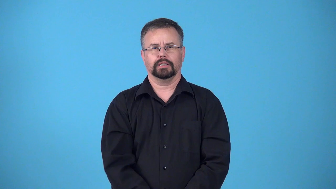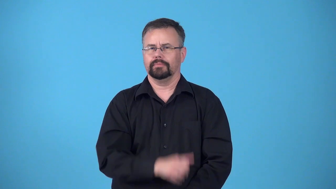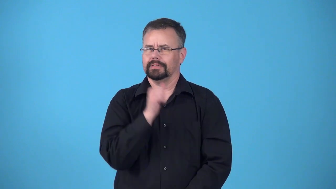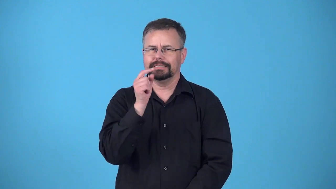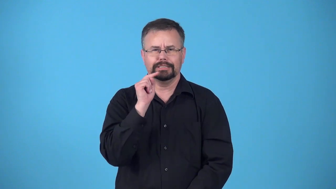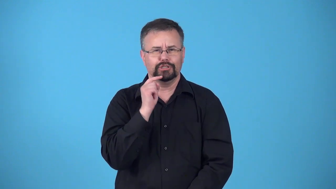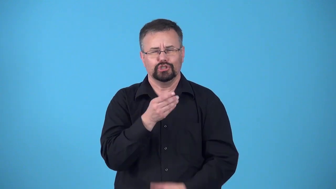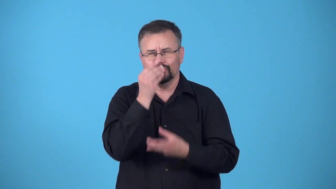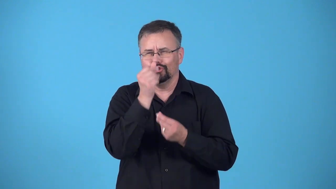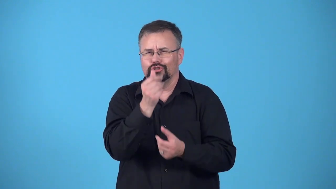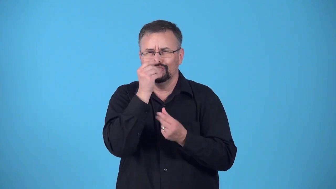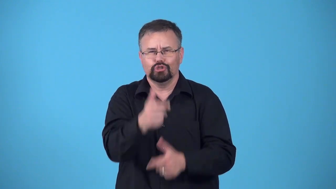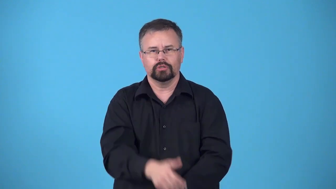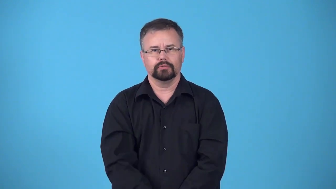tongue in cheek